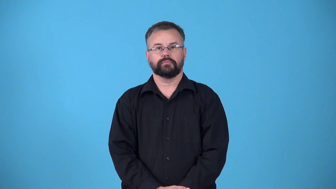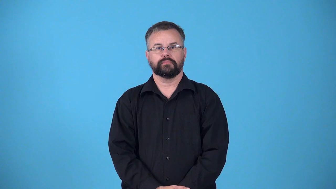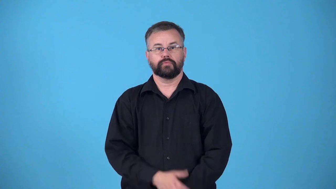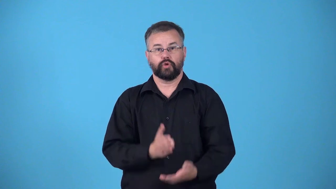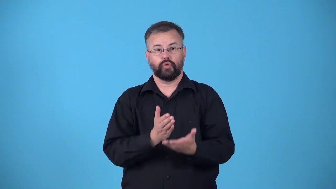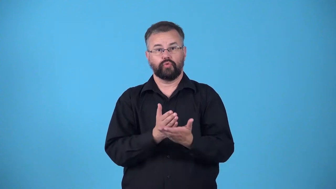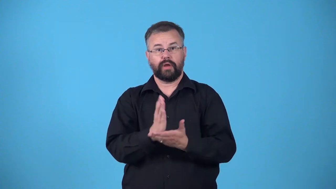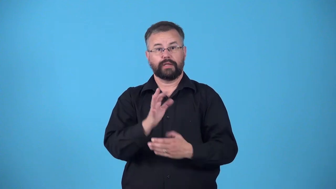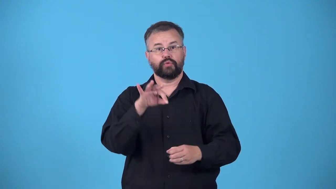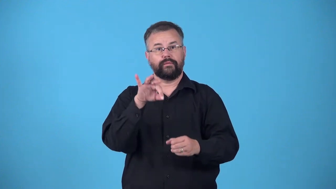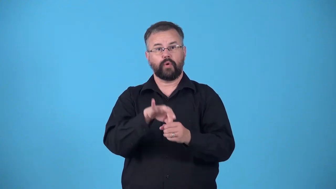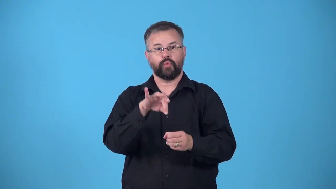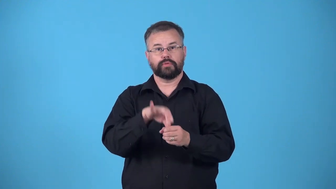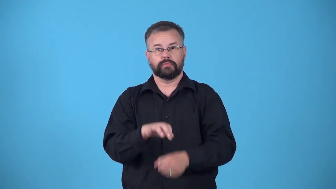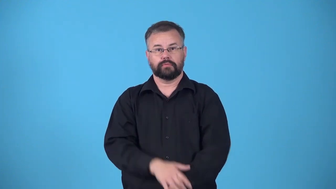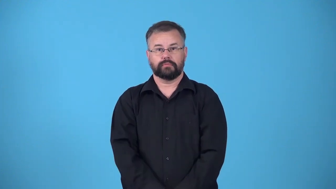franchise